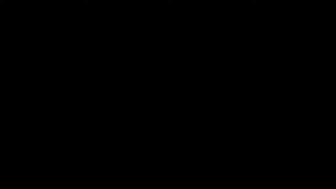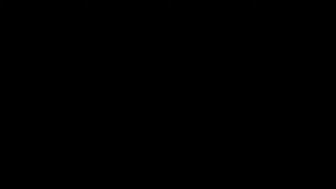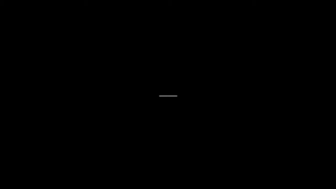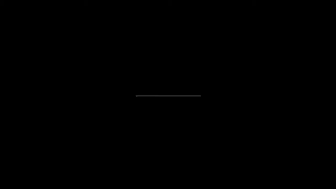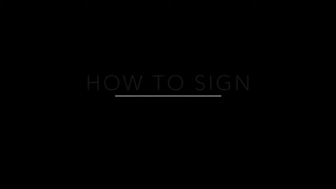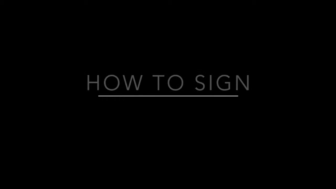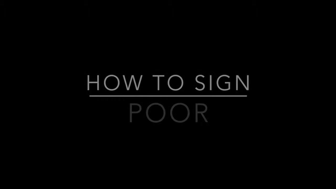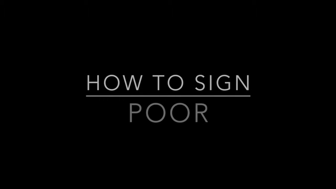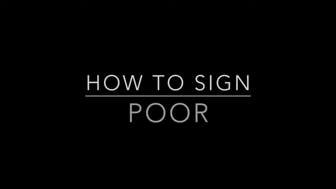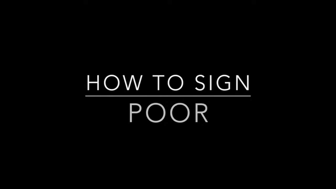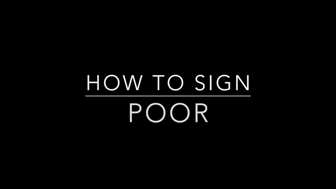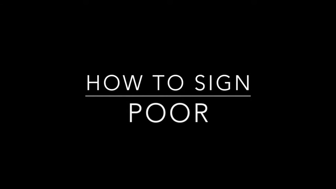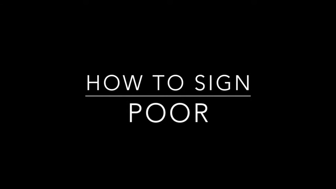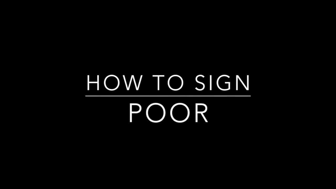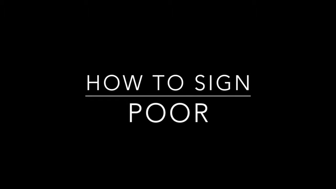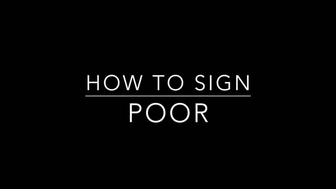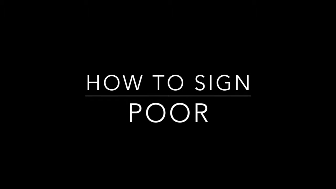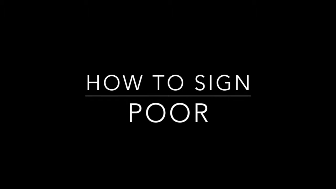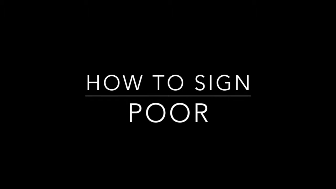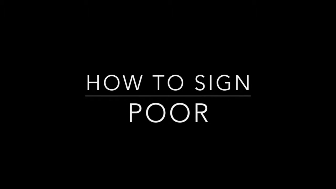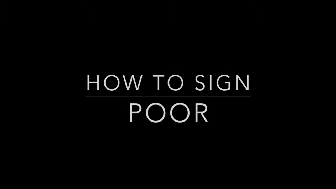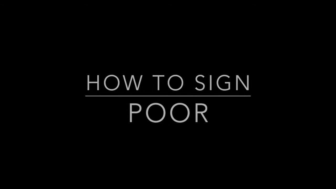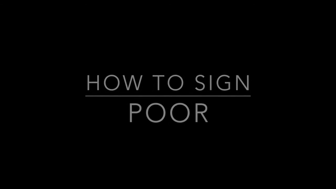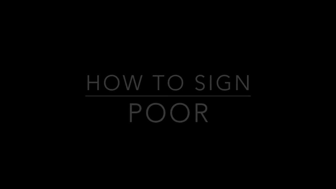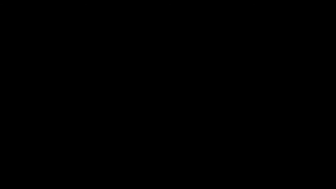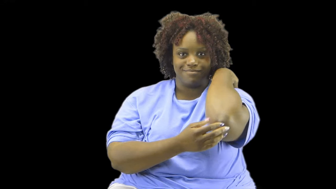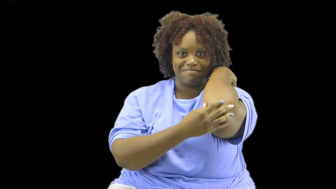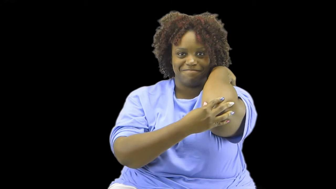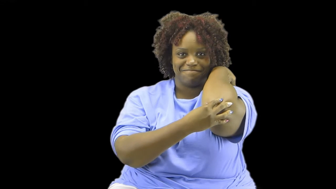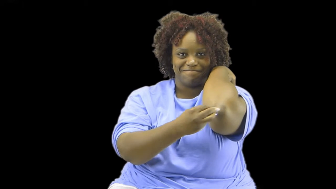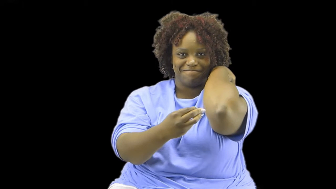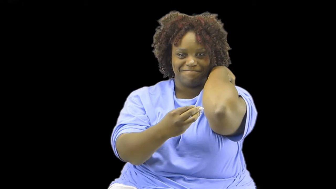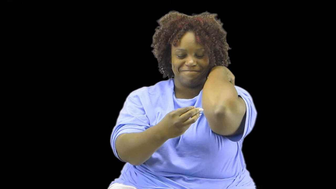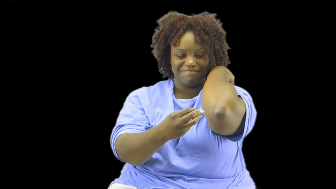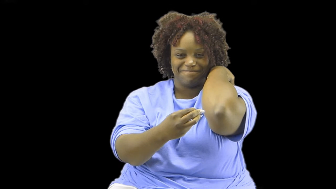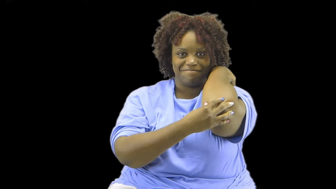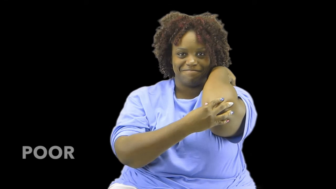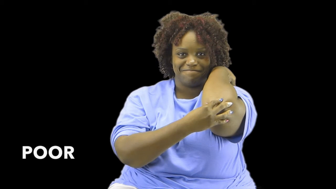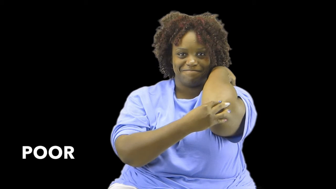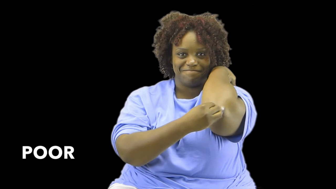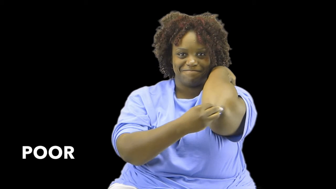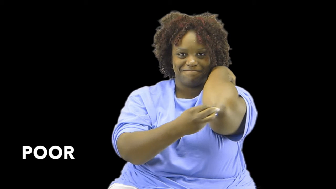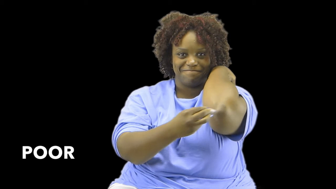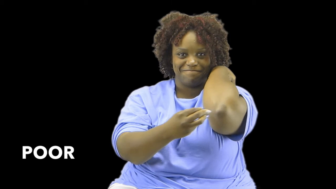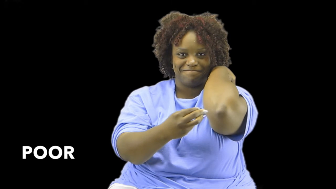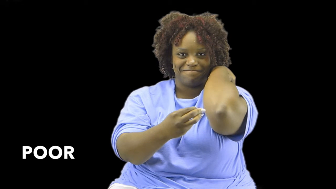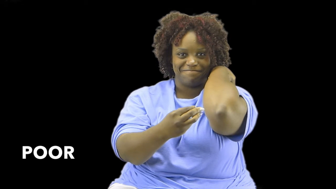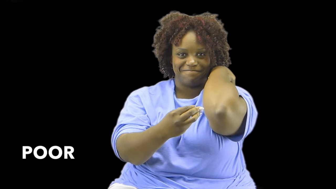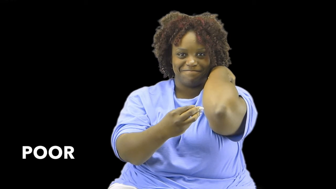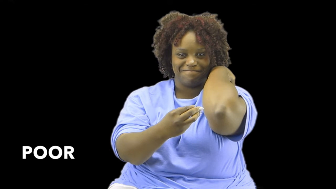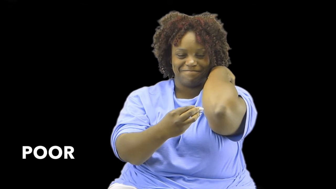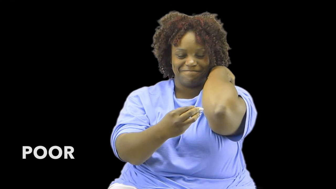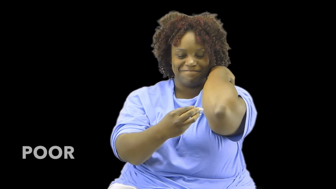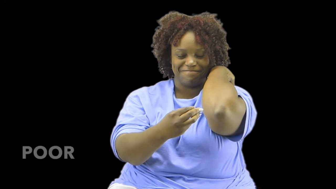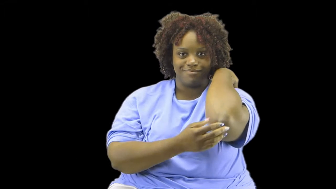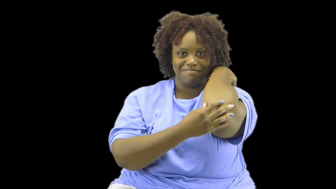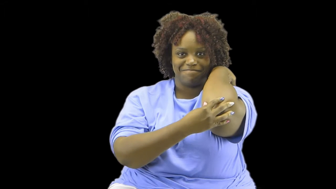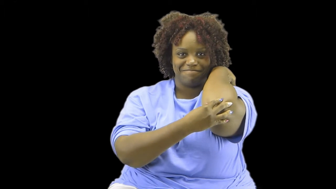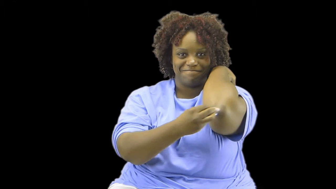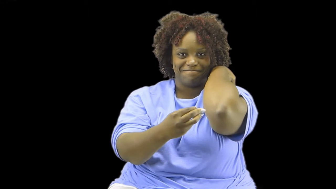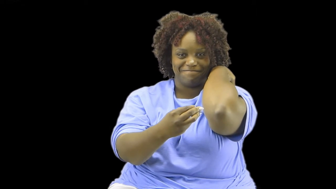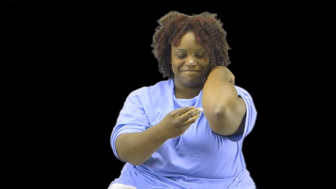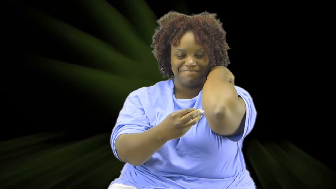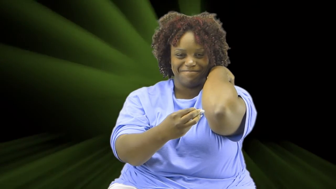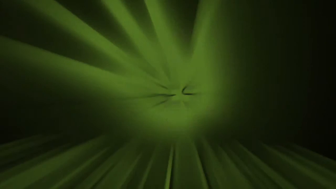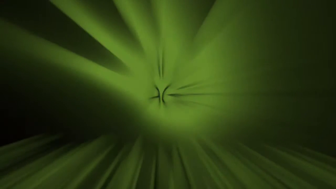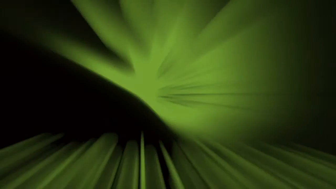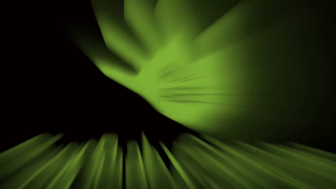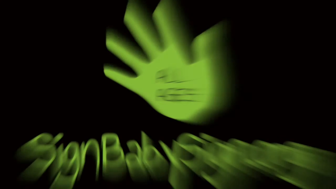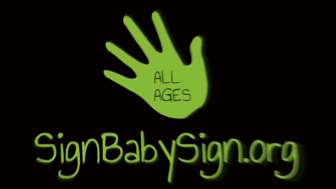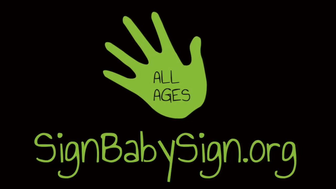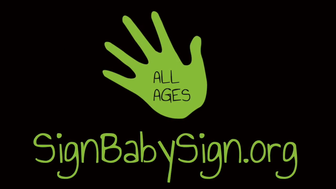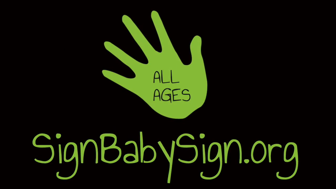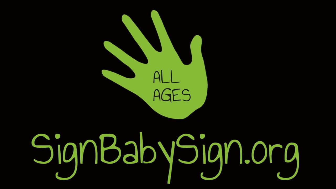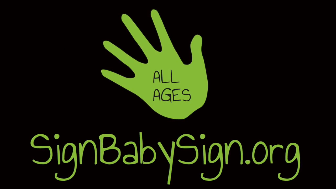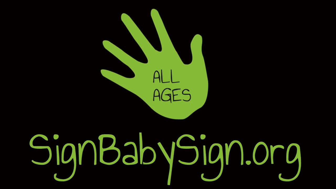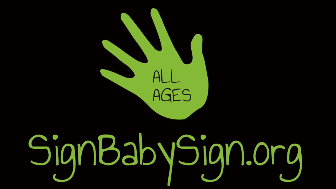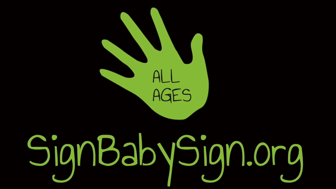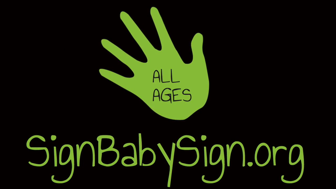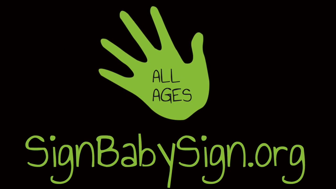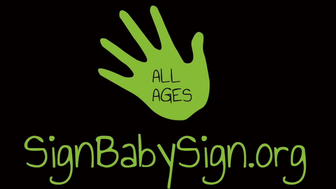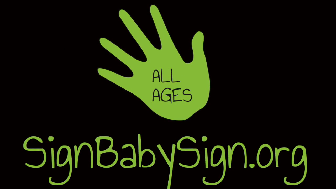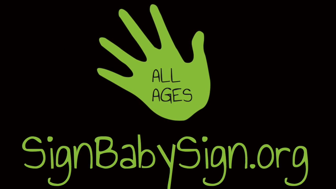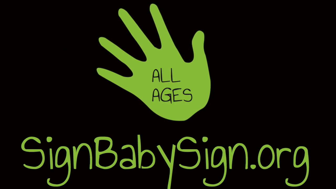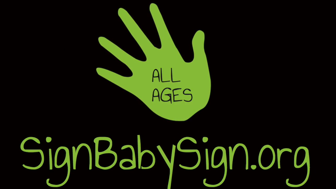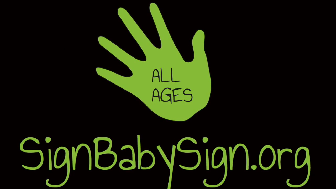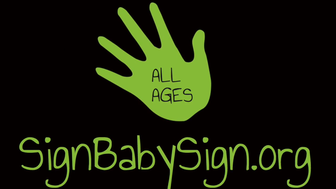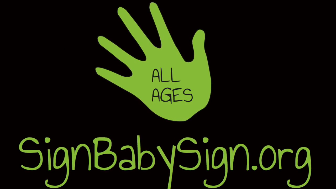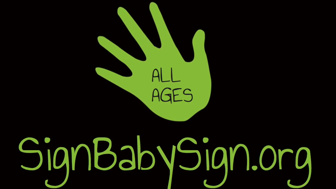Poor